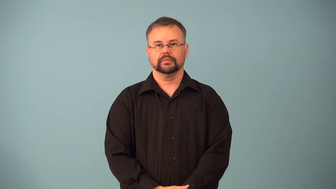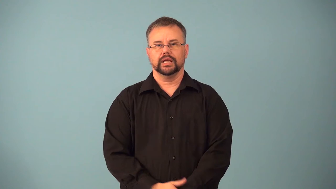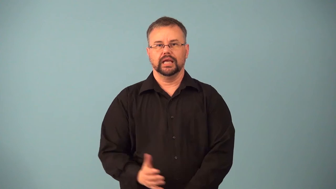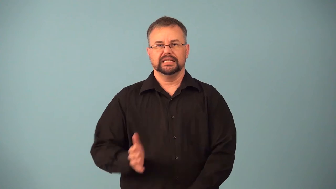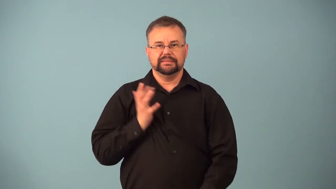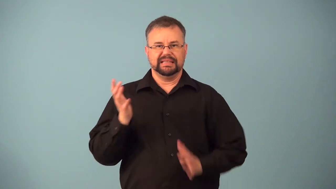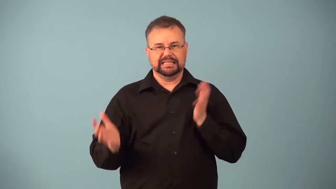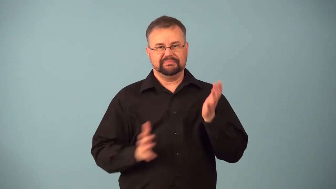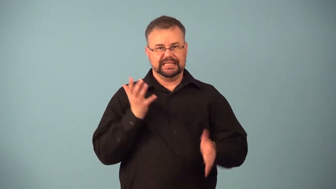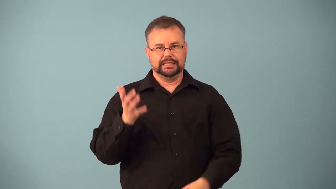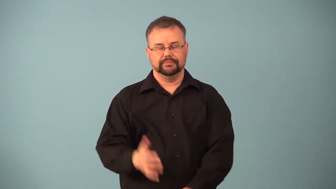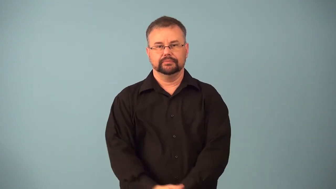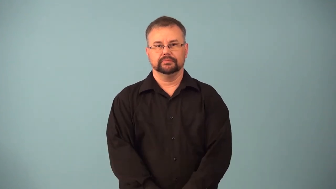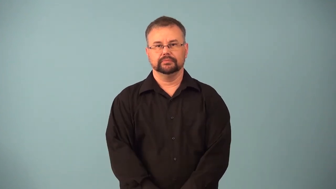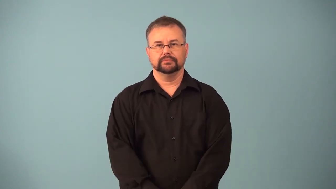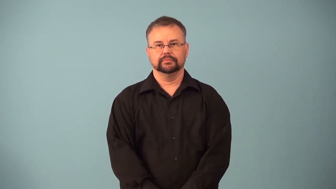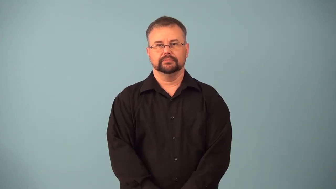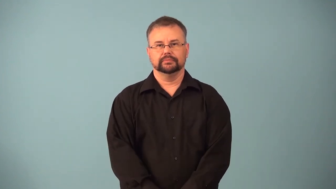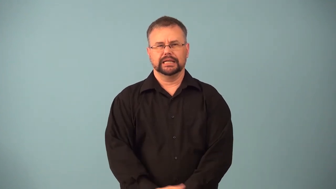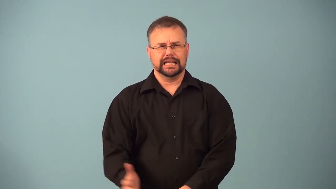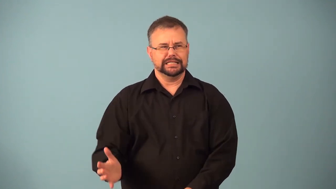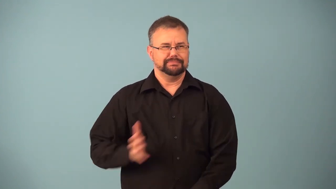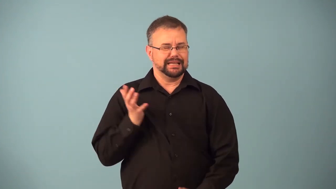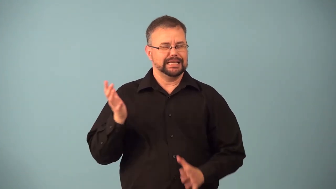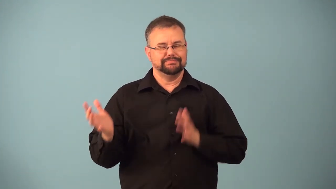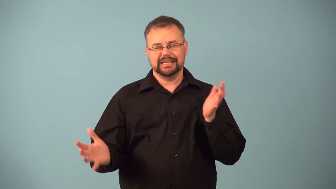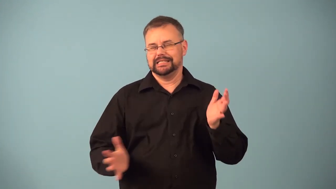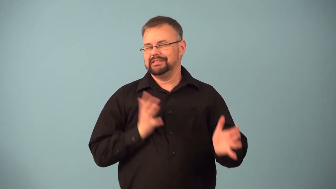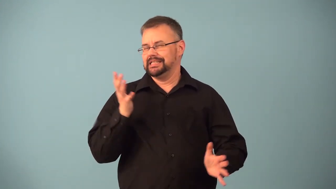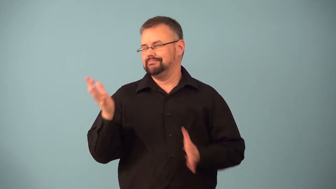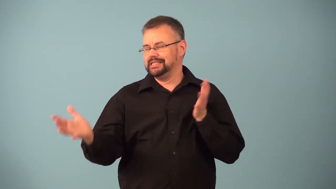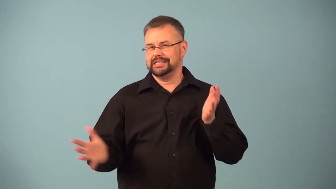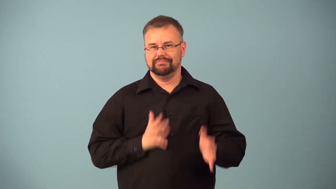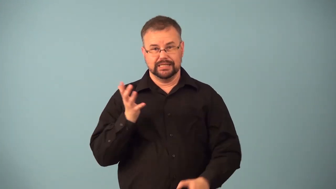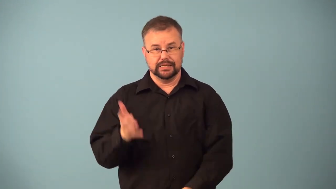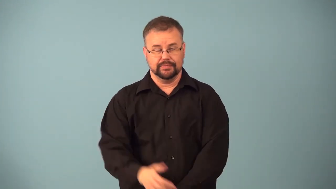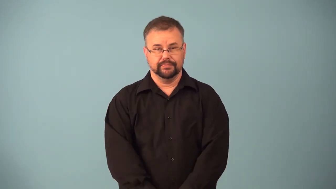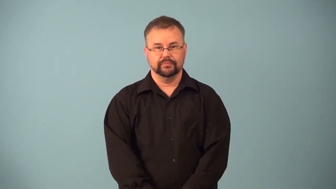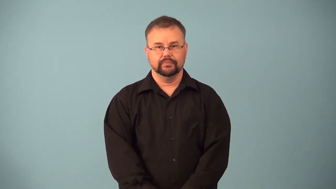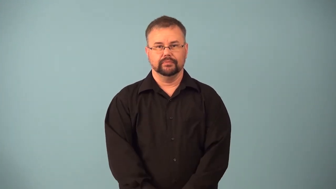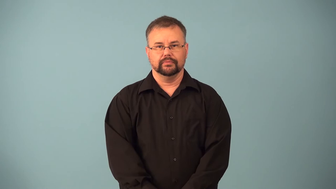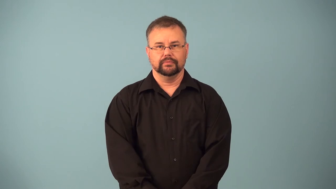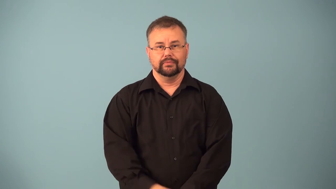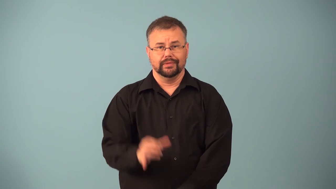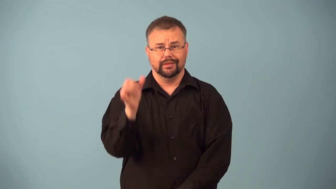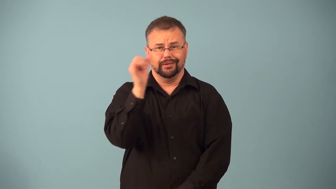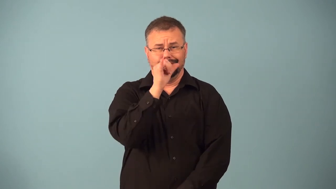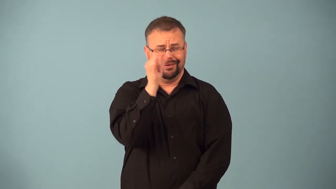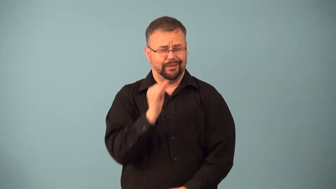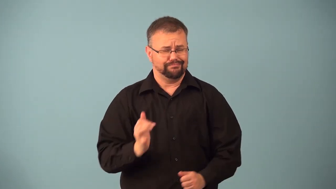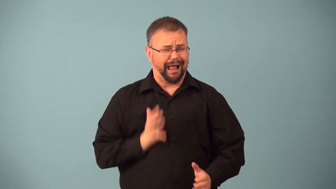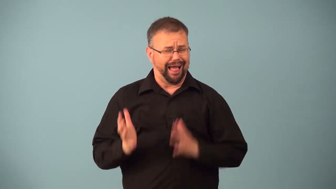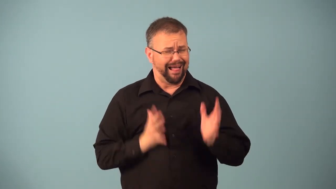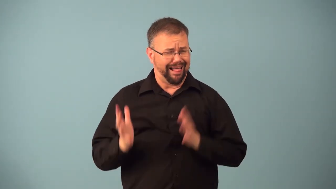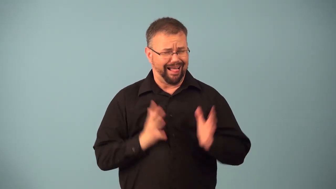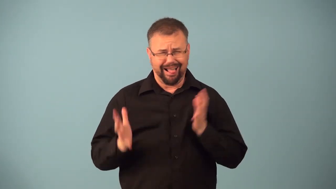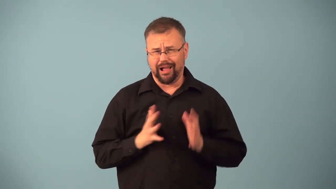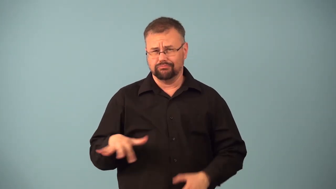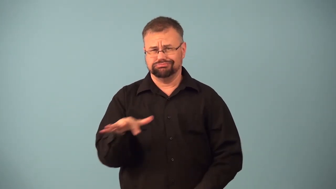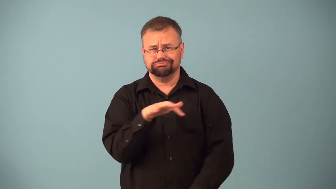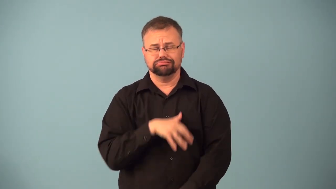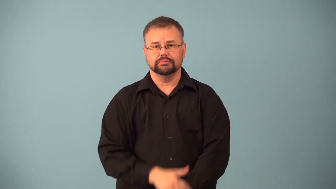glitzy,glitzier,gliziest